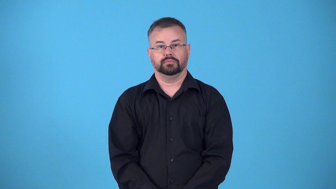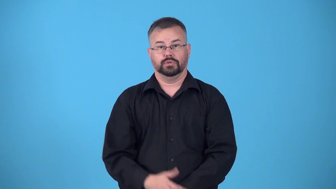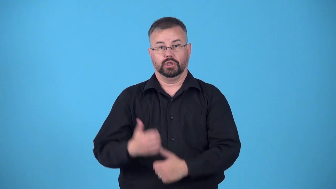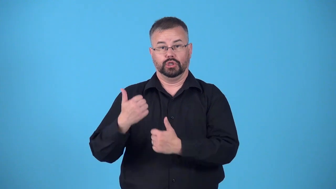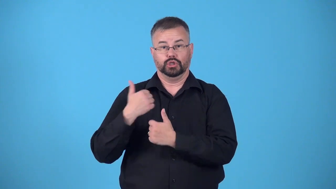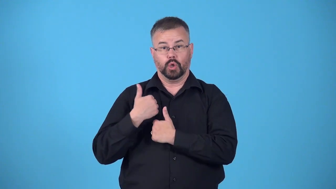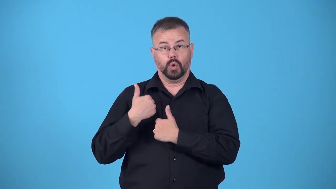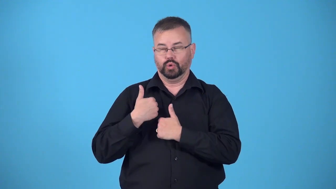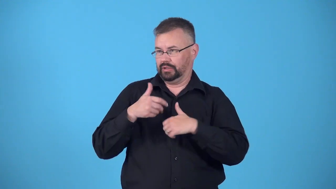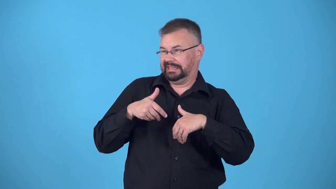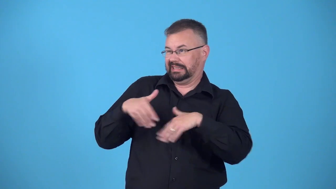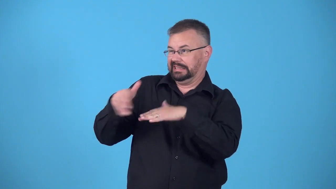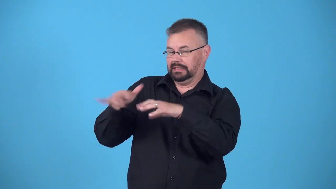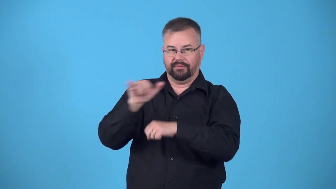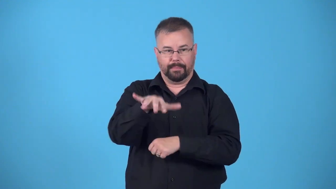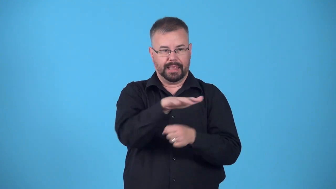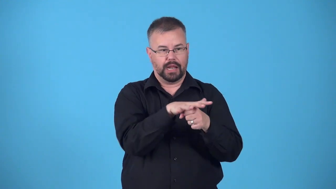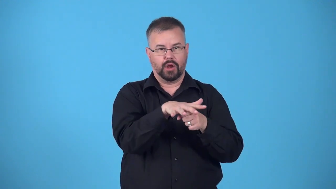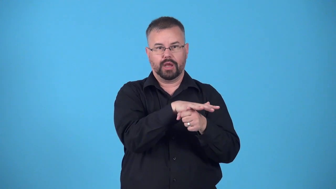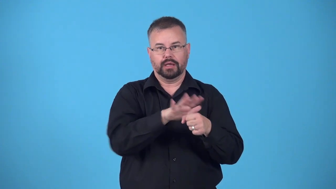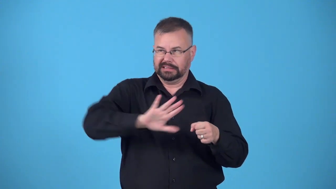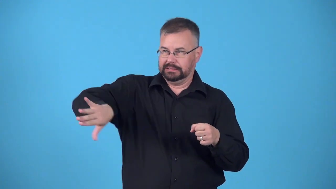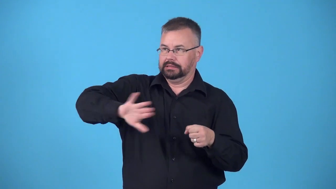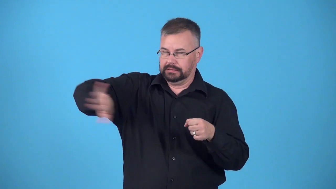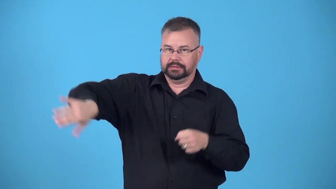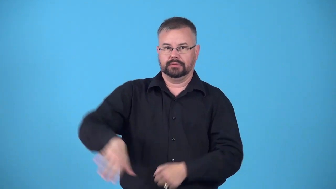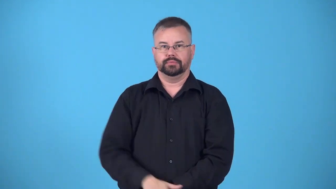pull out